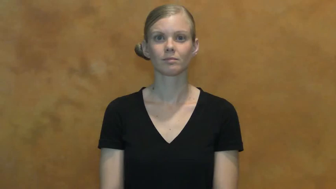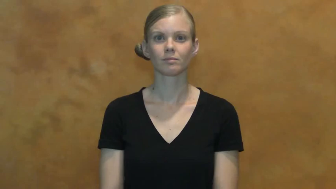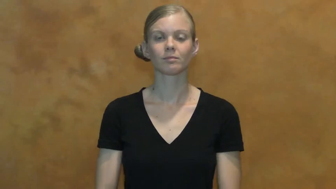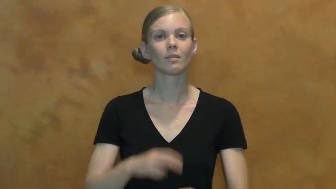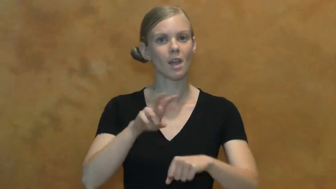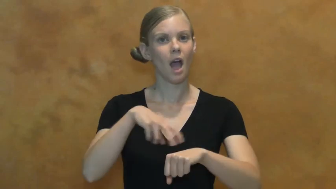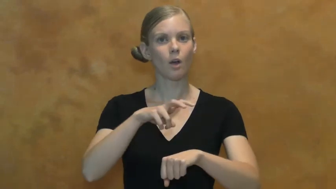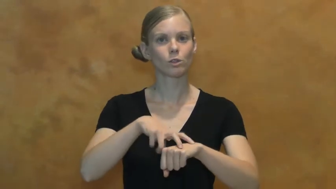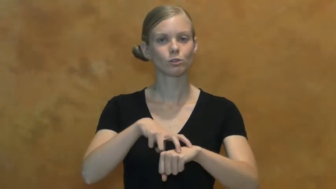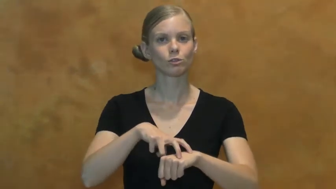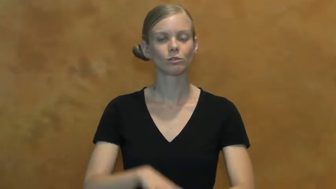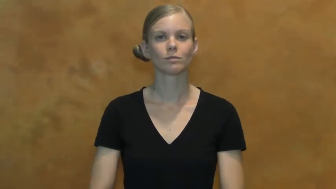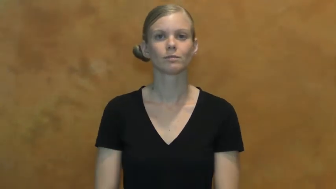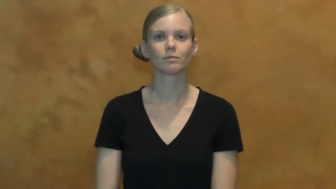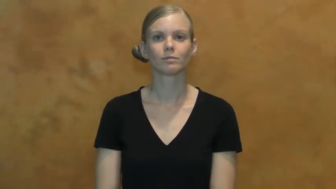Irish